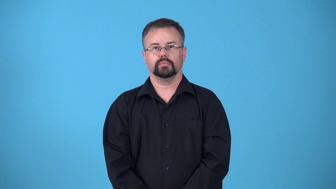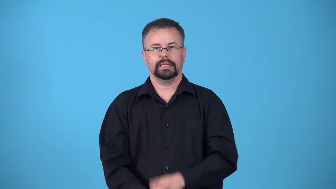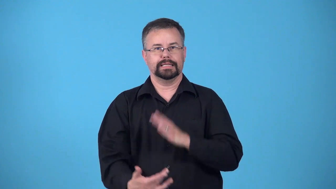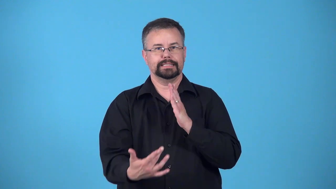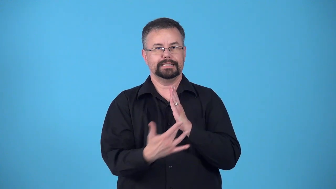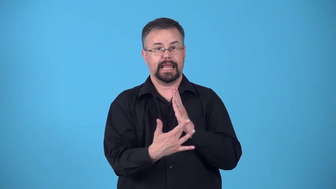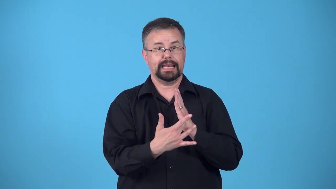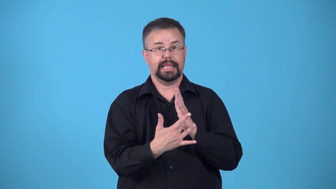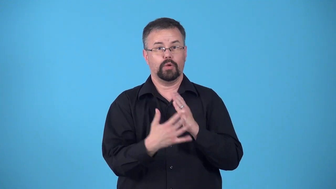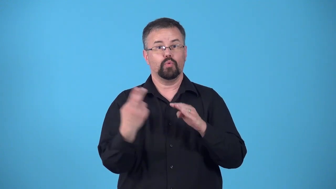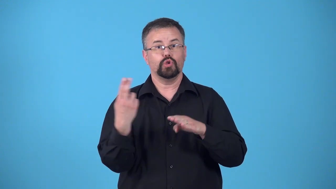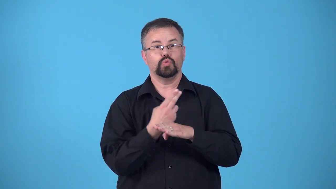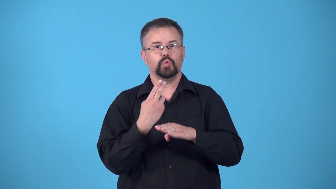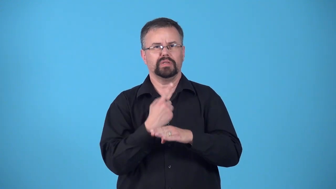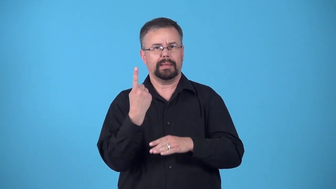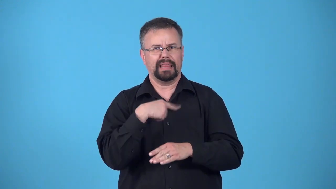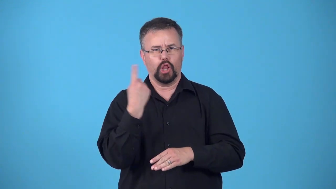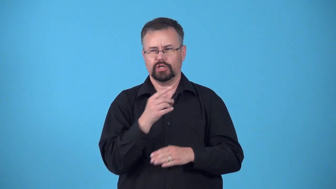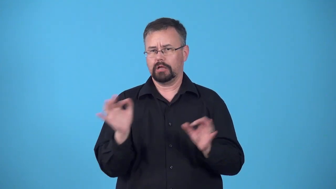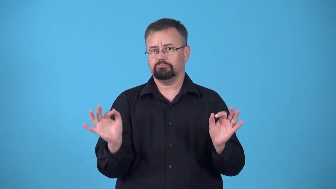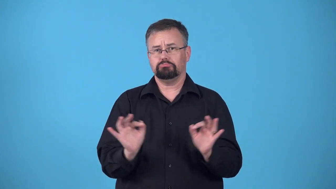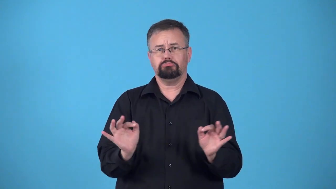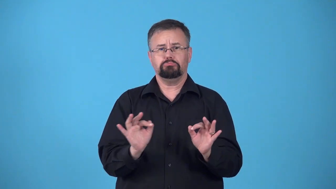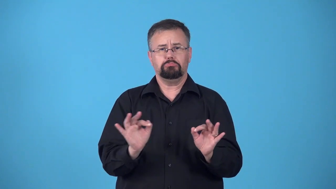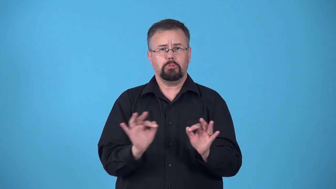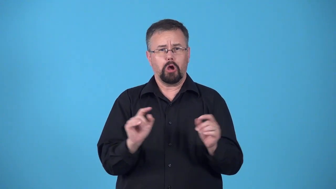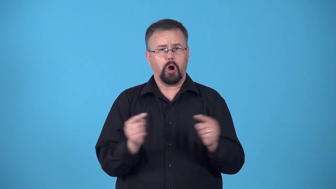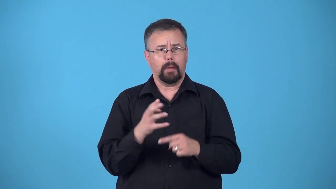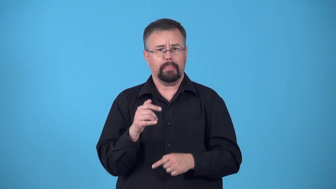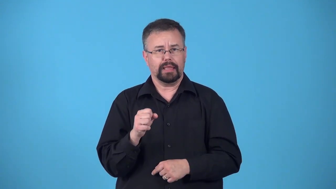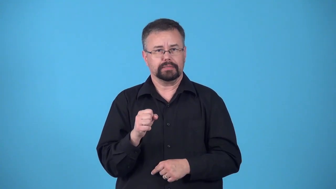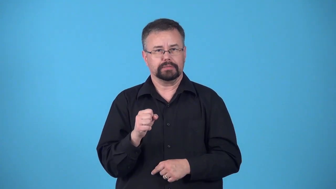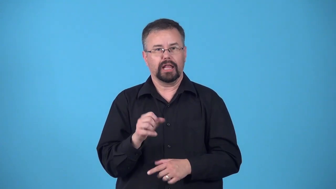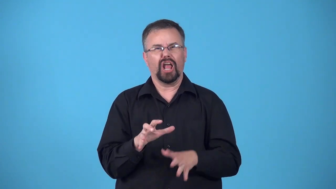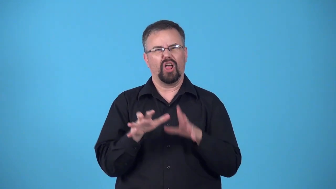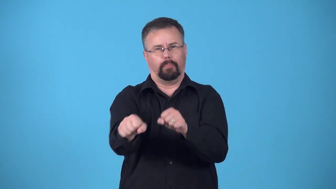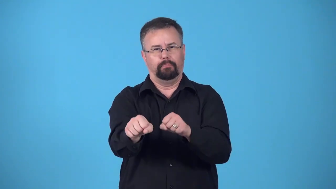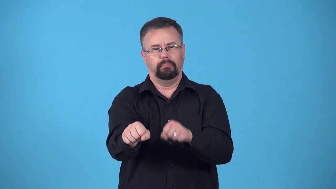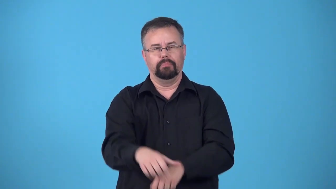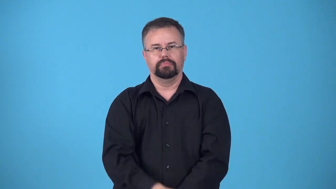trojan horse